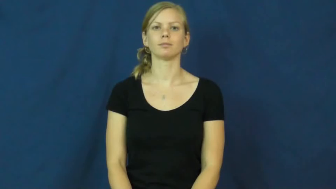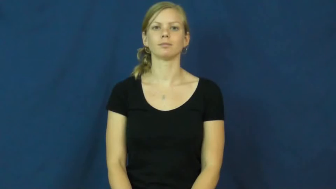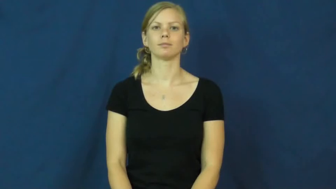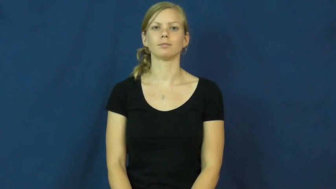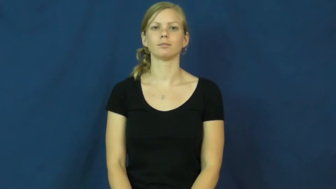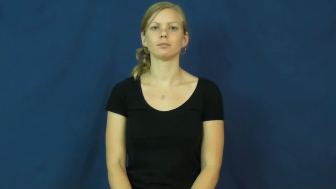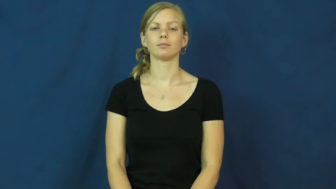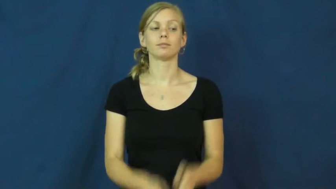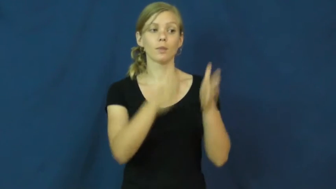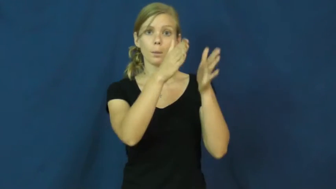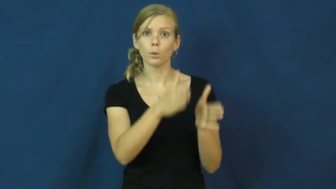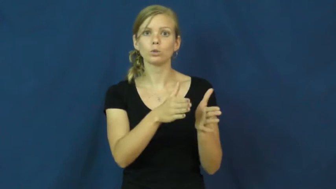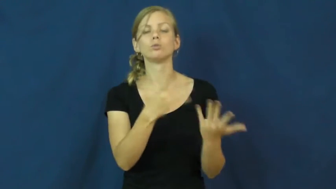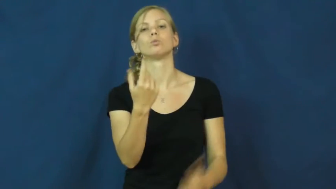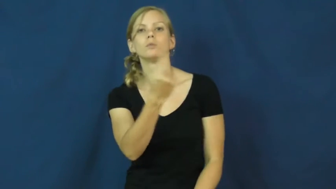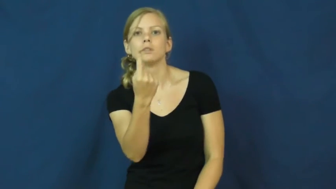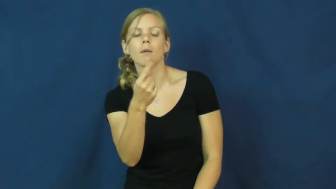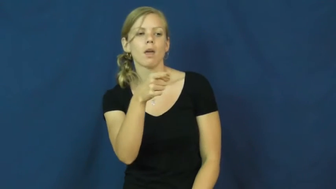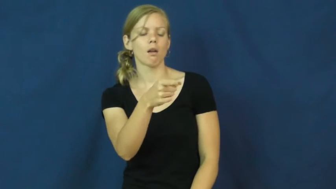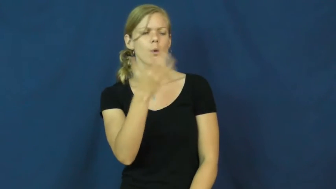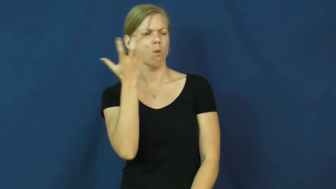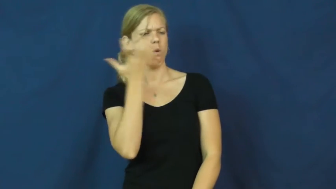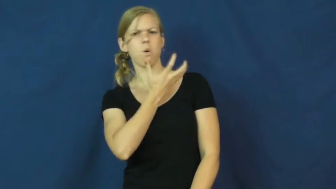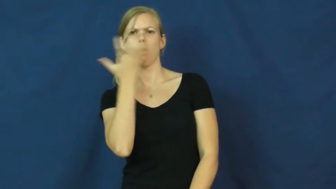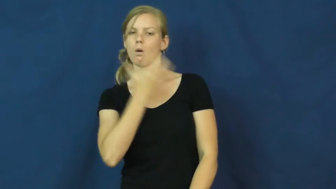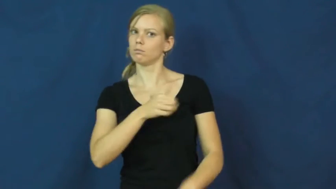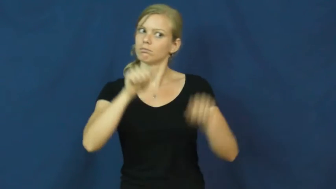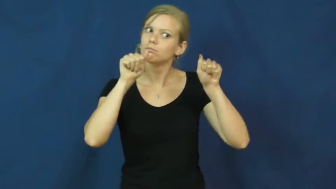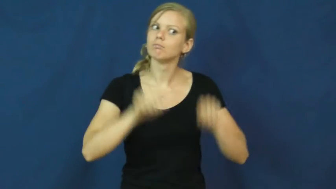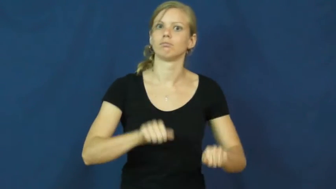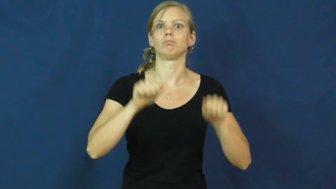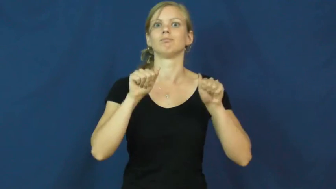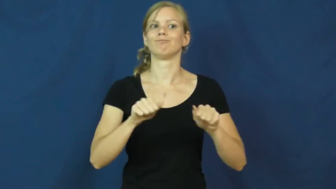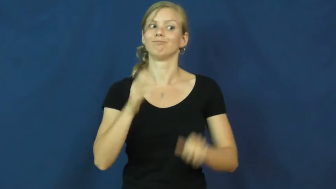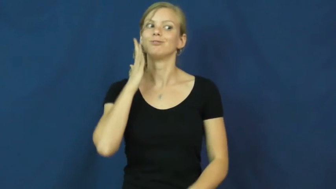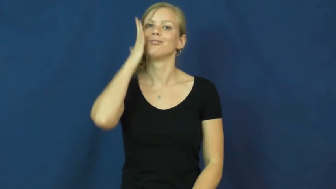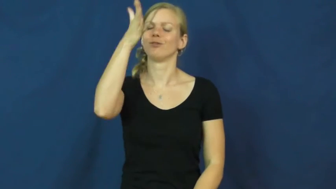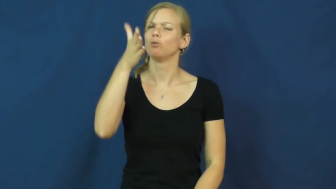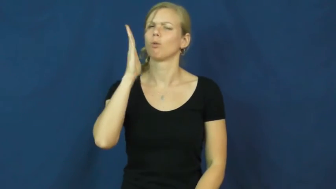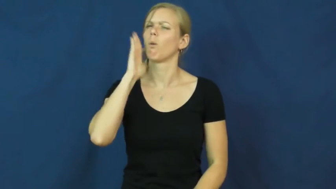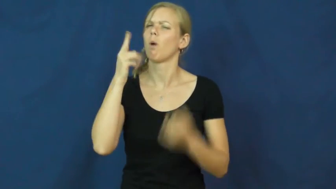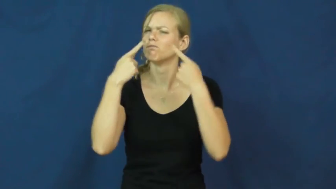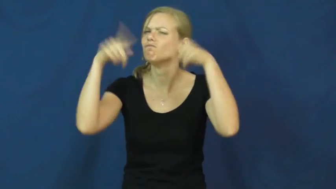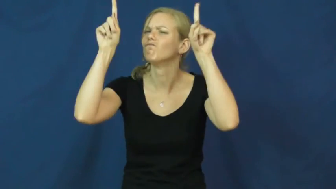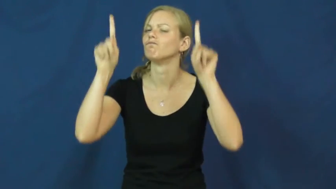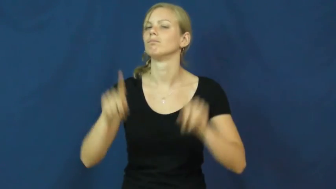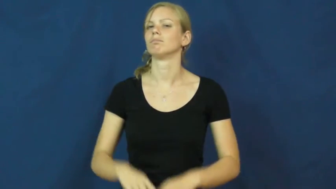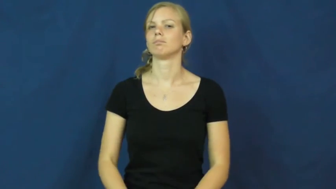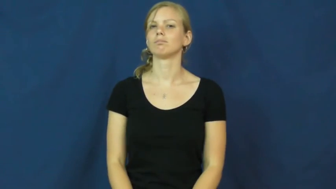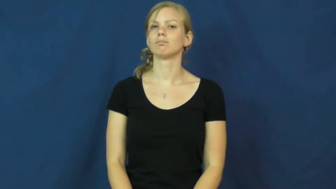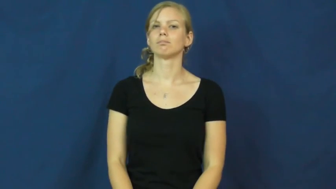diamond in the rough